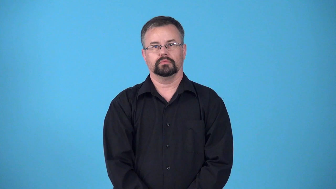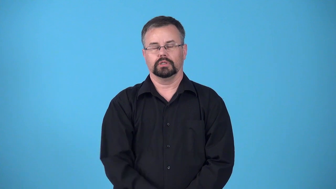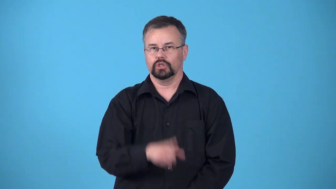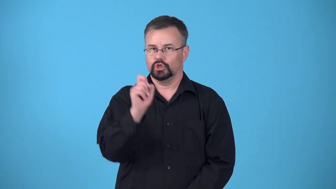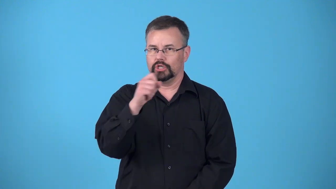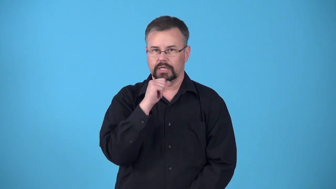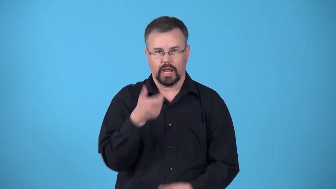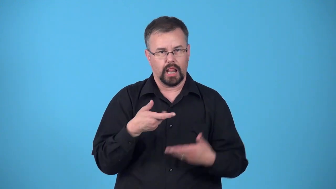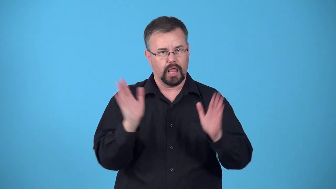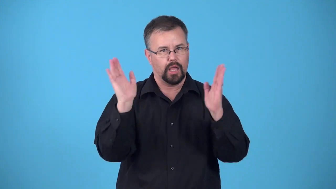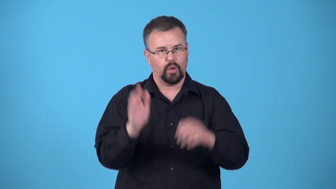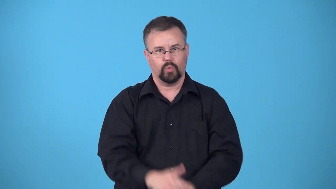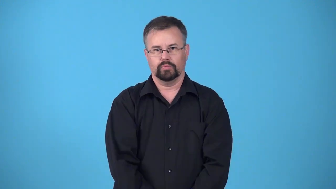there ought to be a law against that